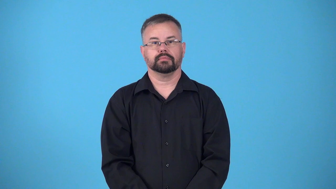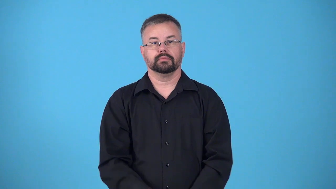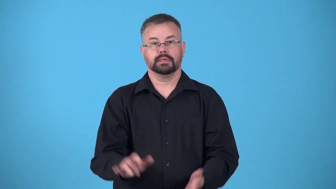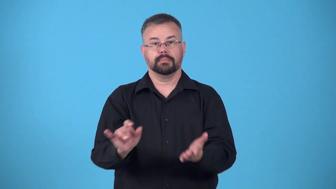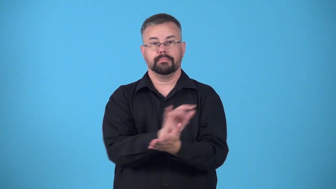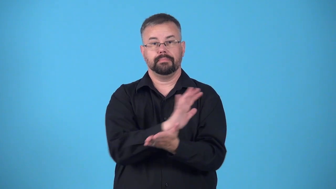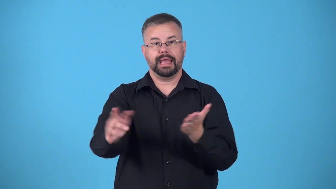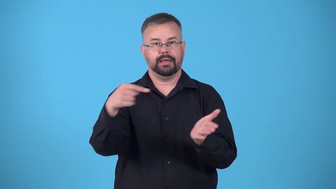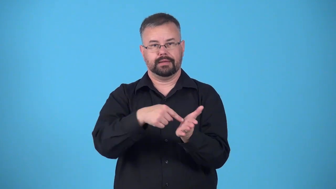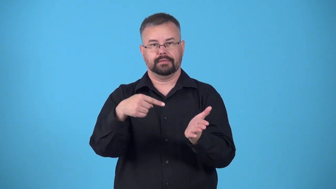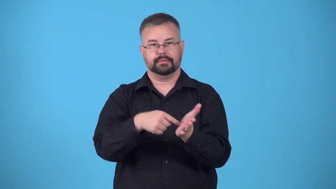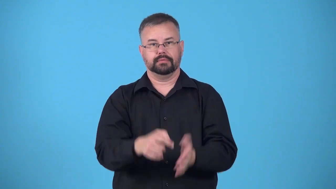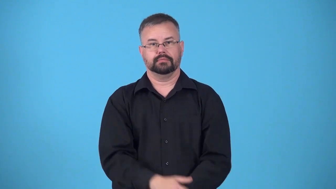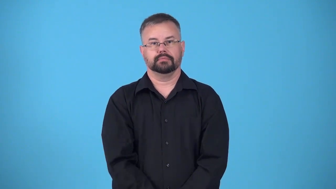settle, settle up debt